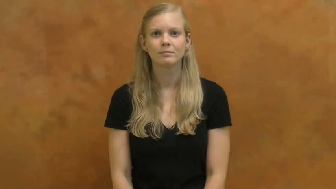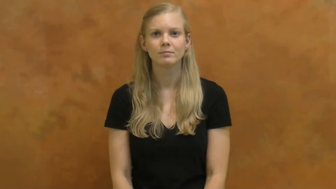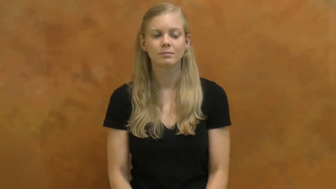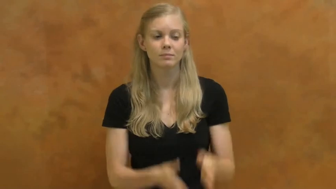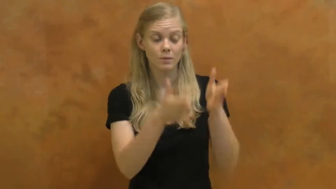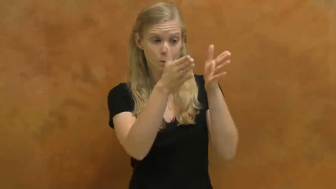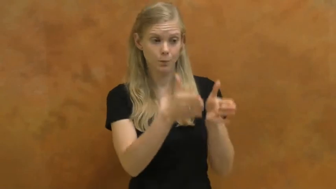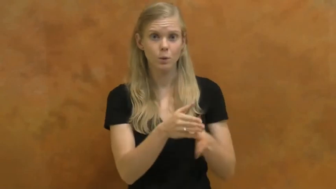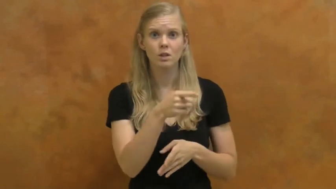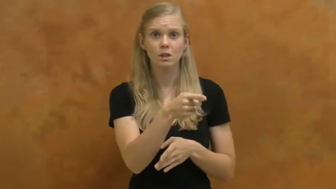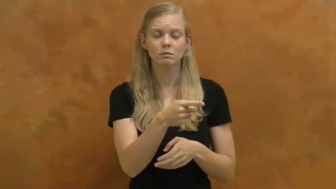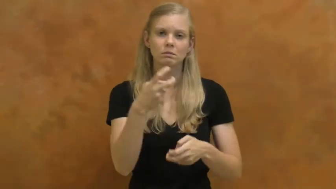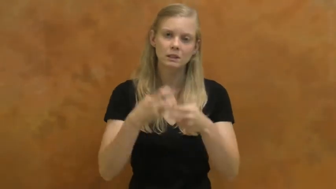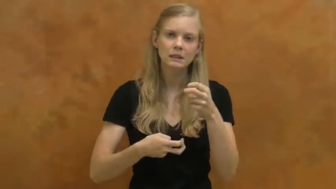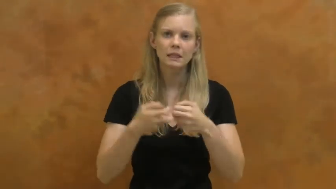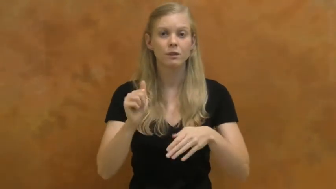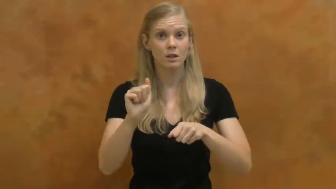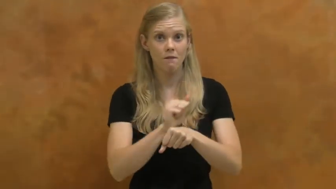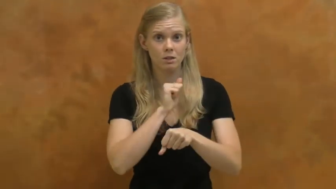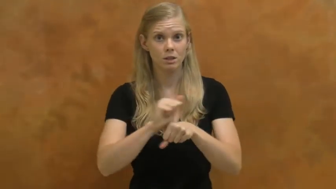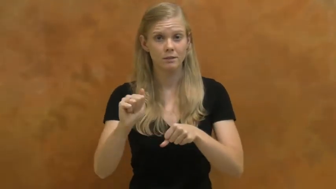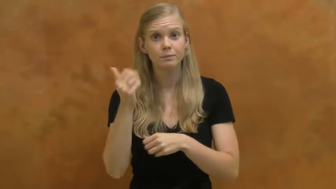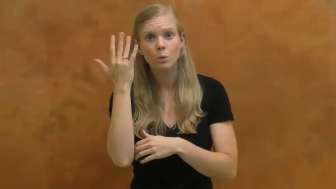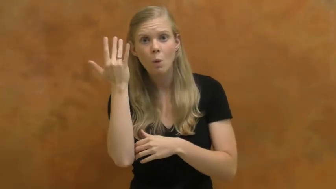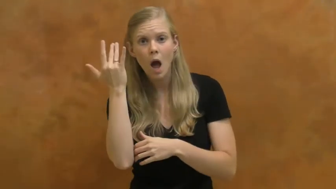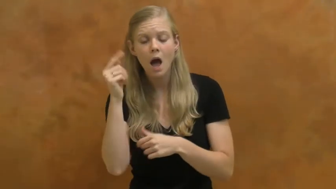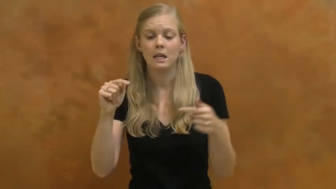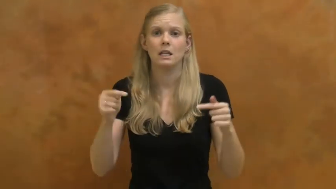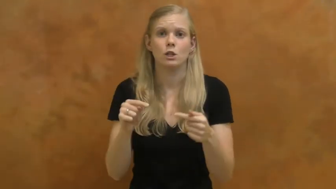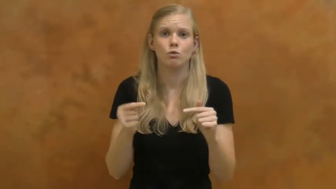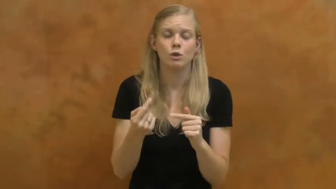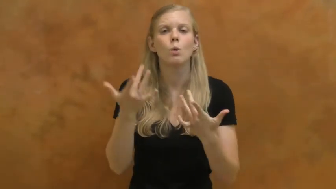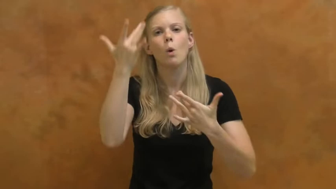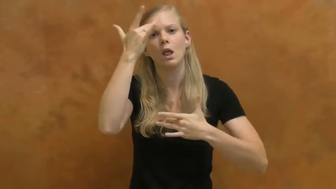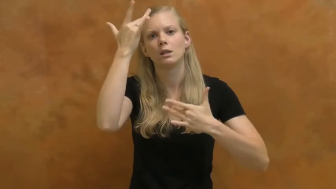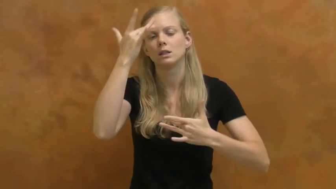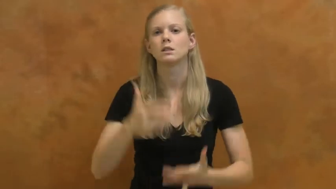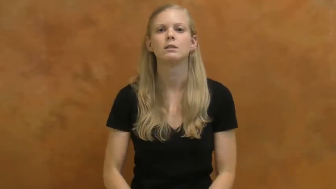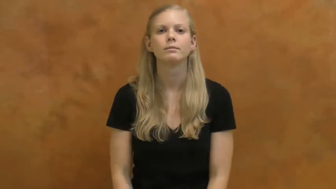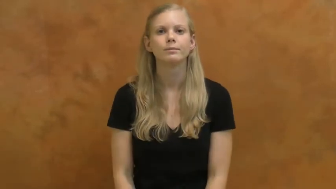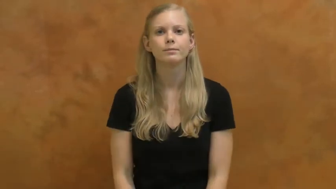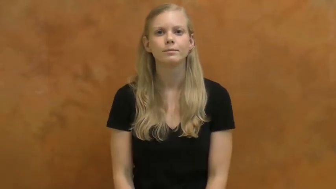disabled person